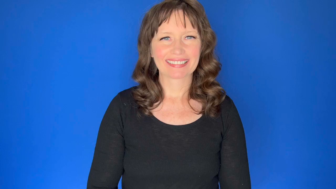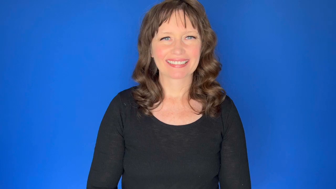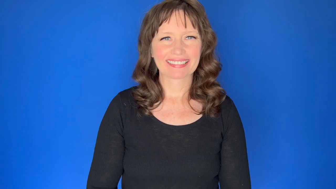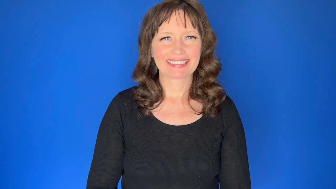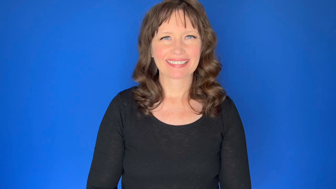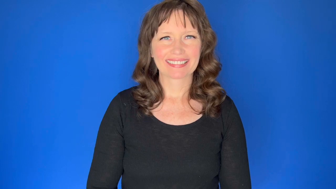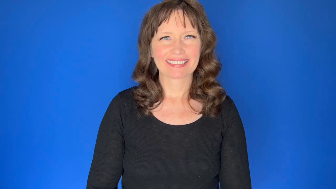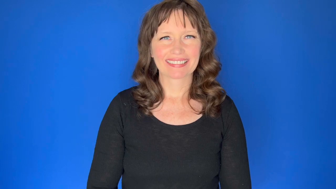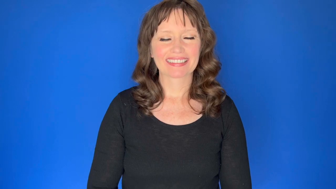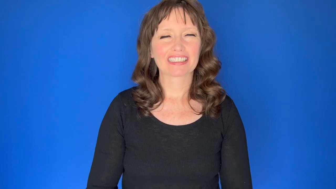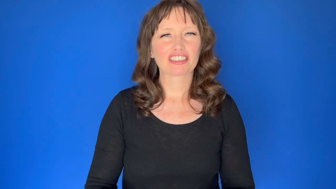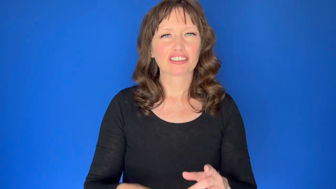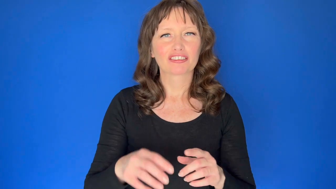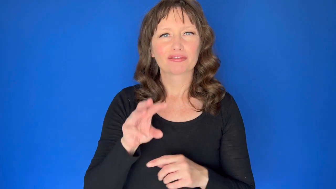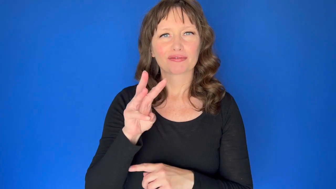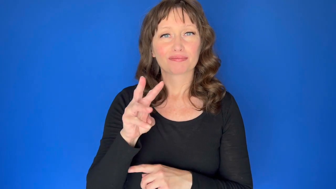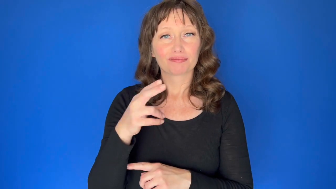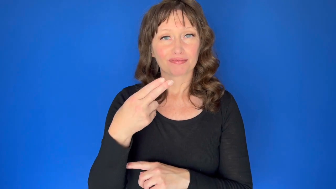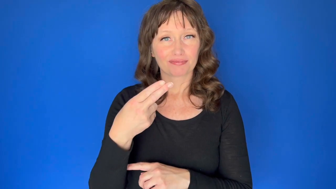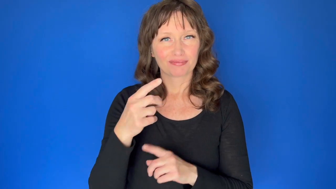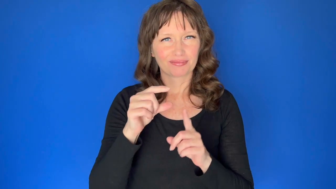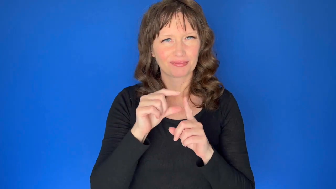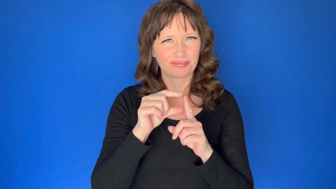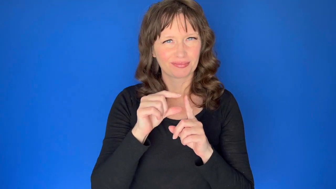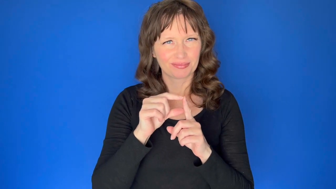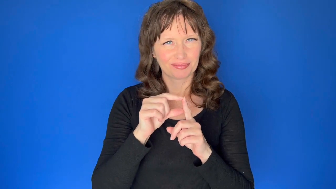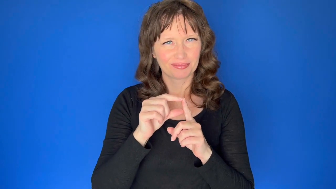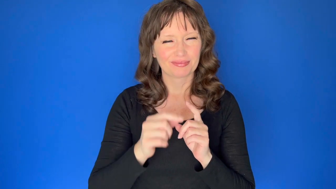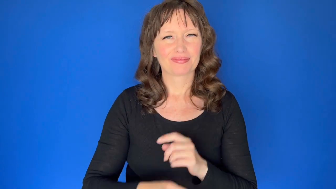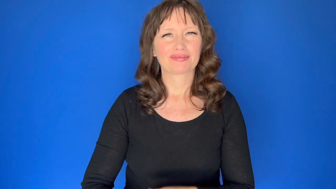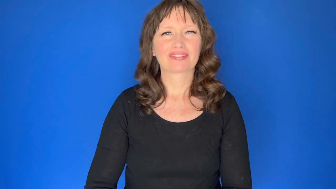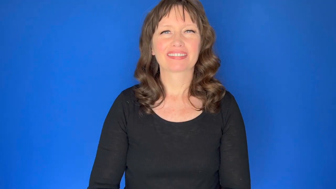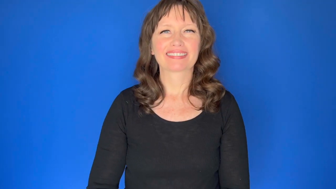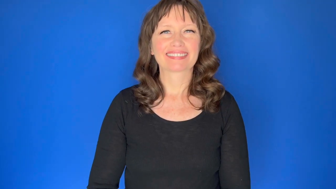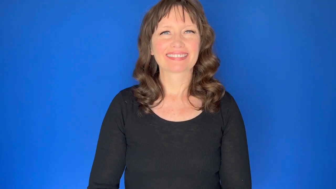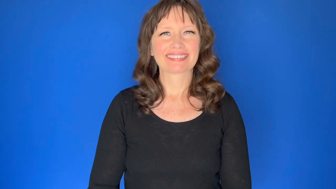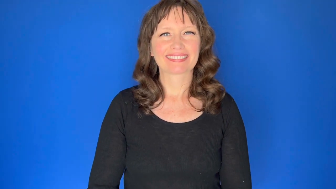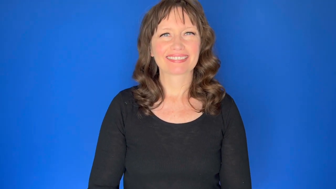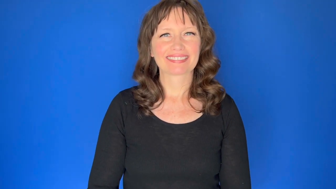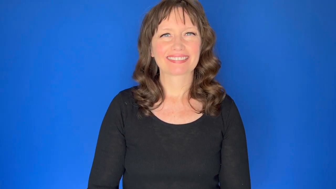Wh word